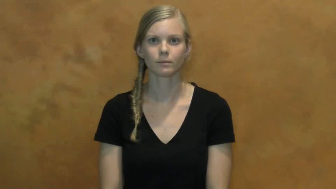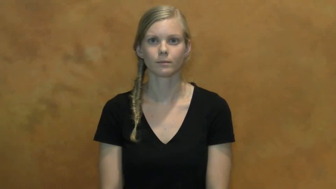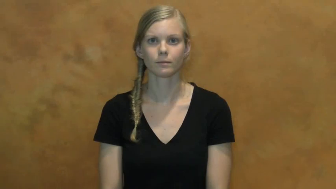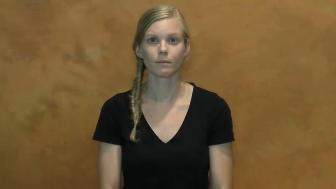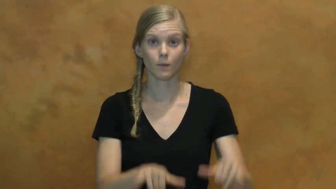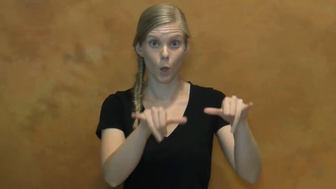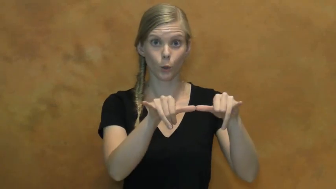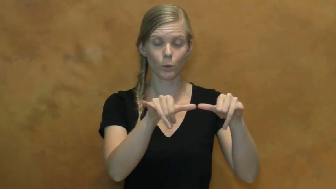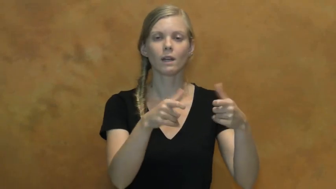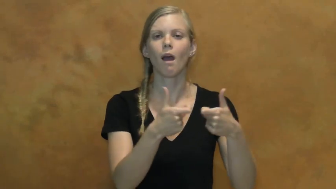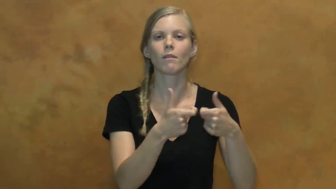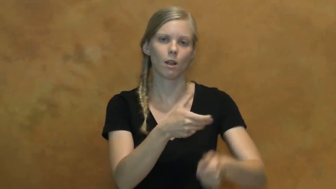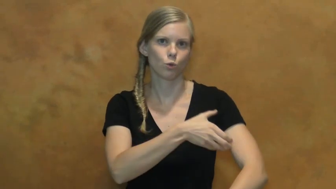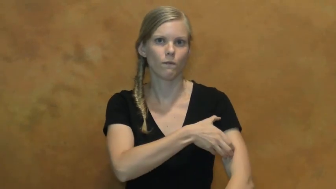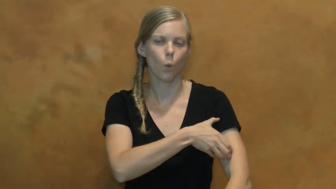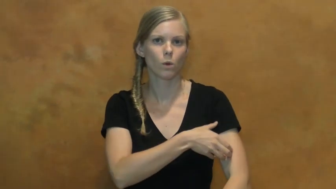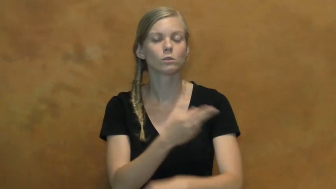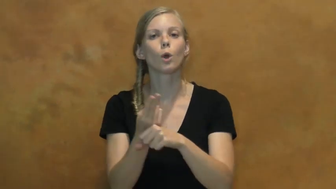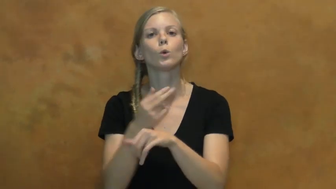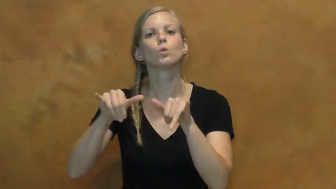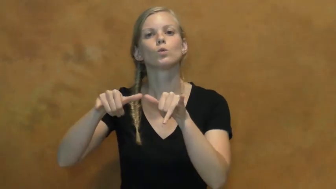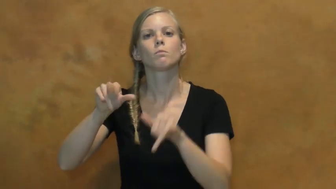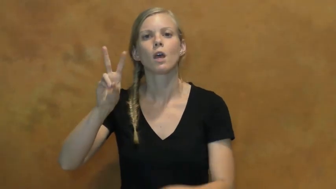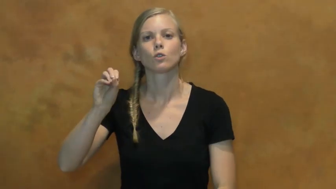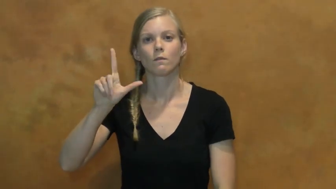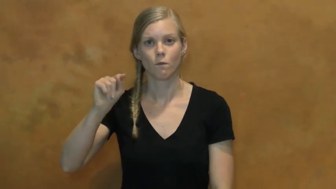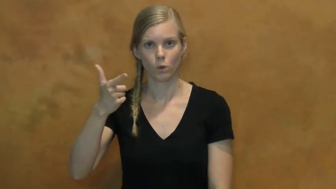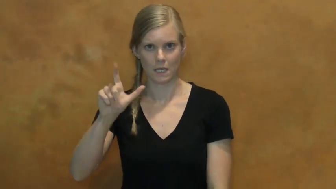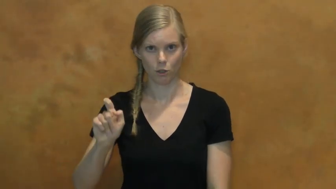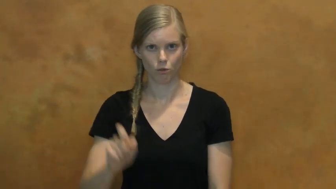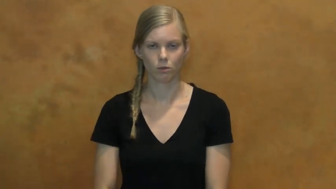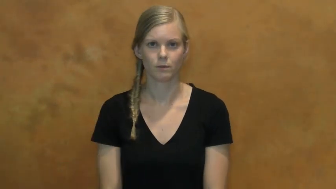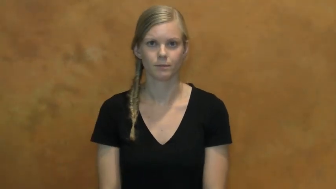volt